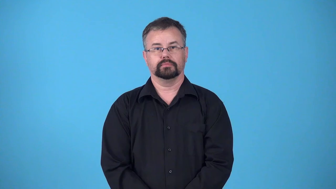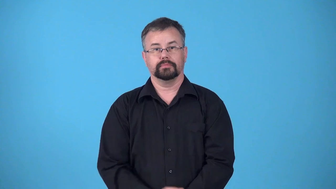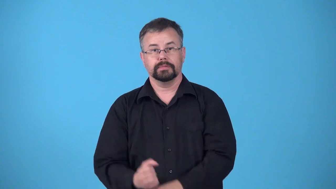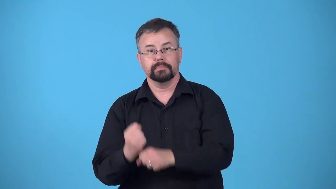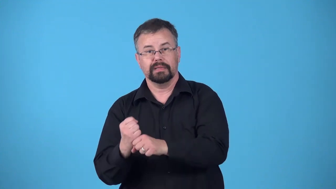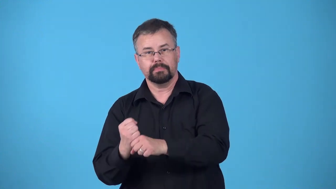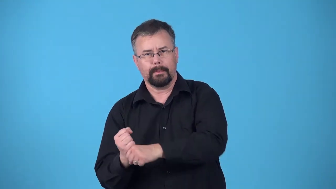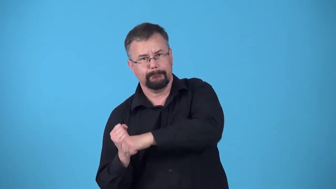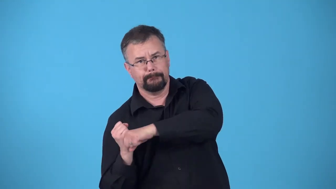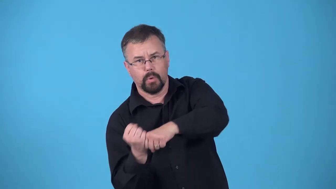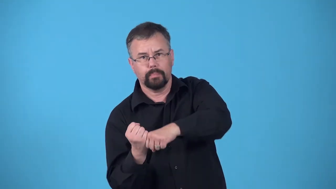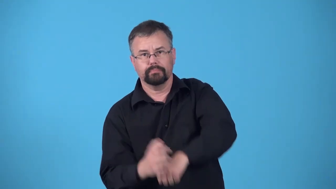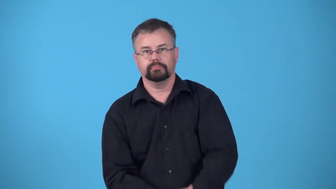compact